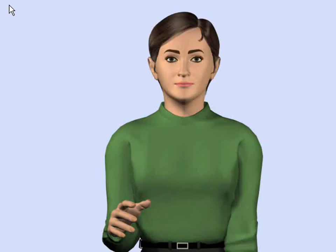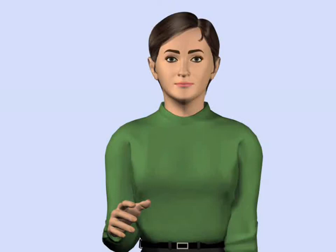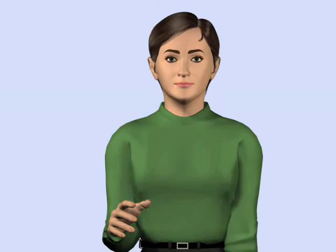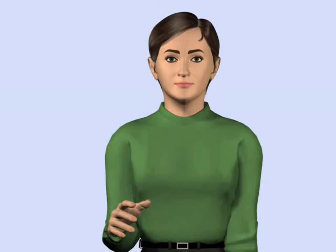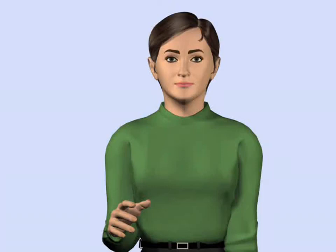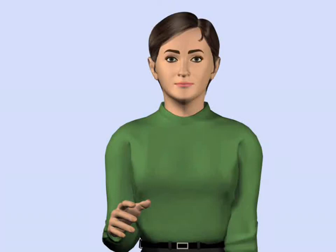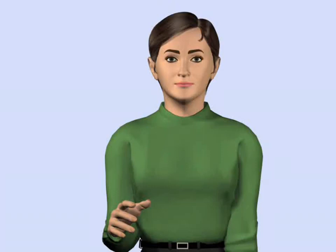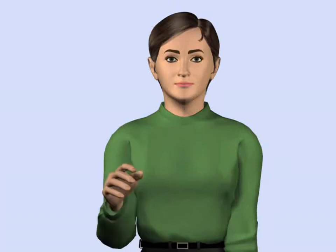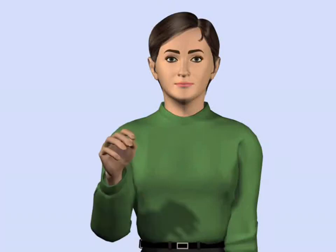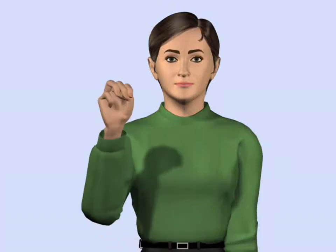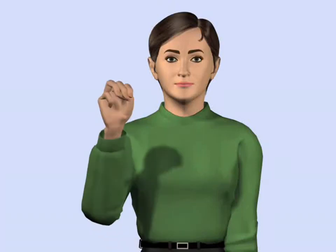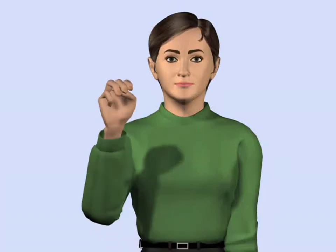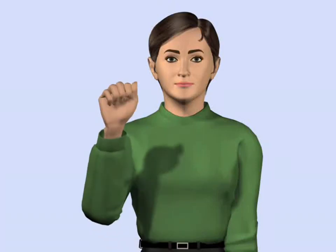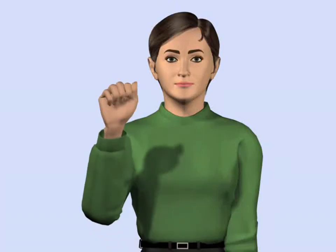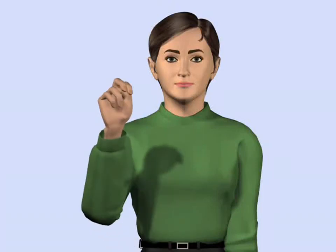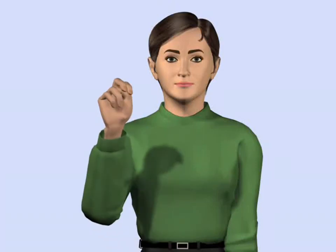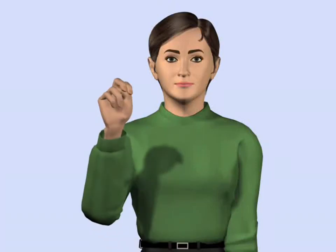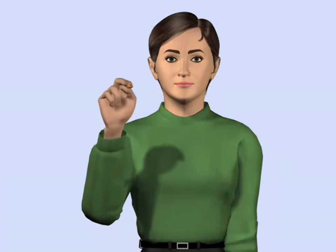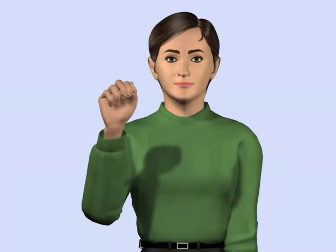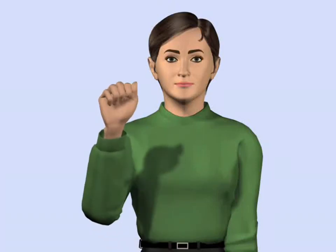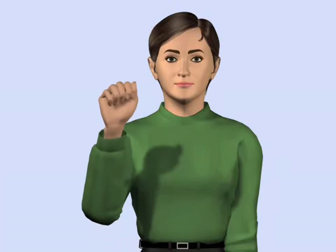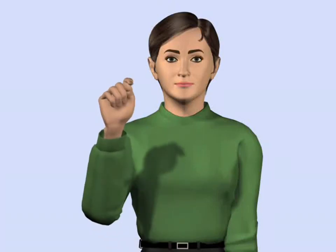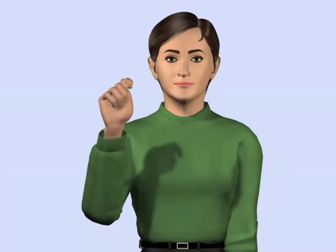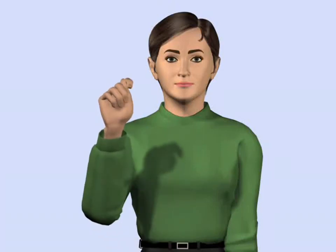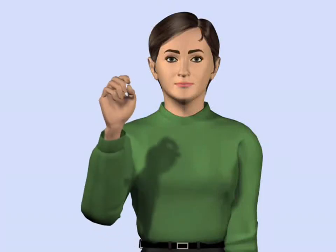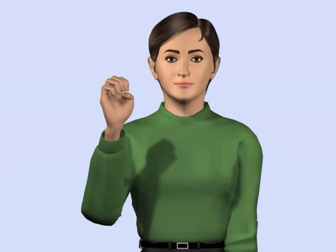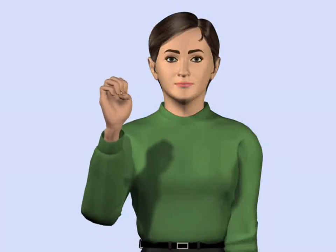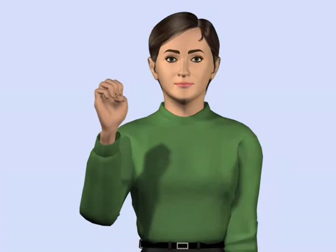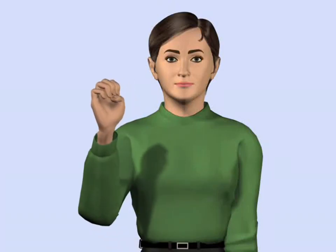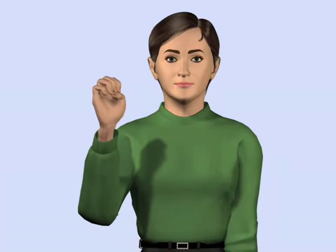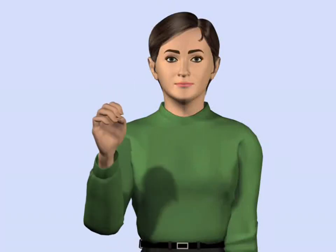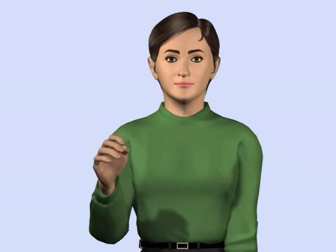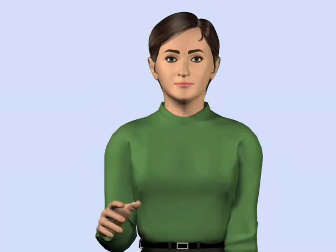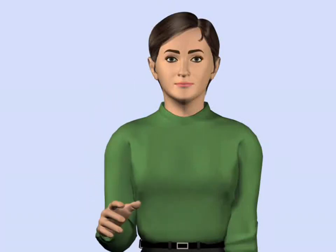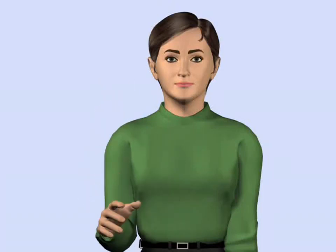manatee